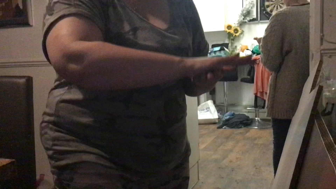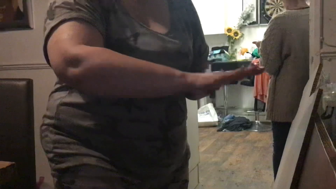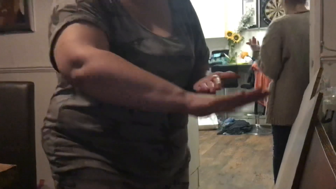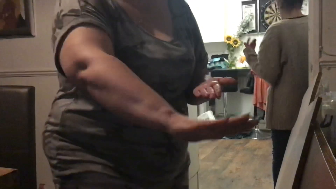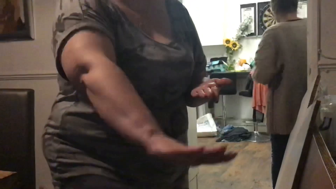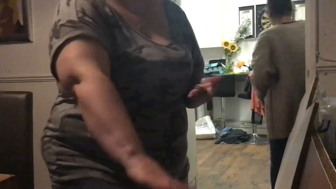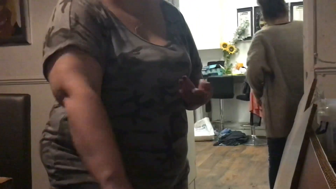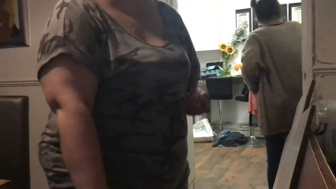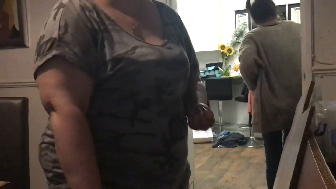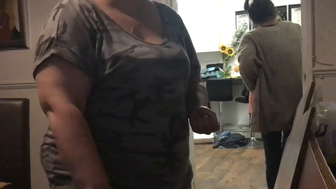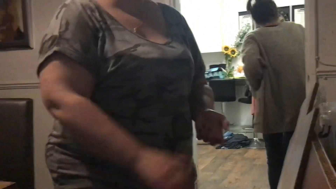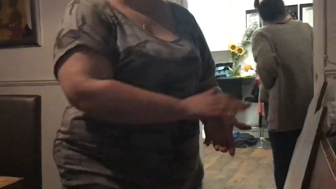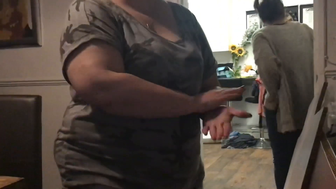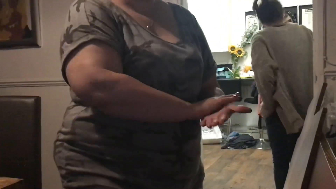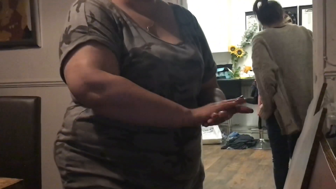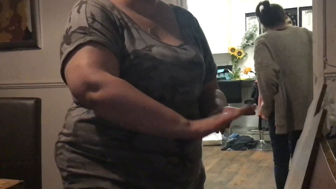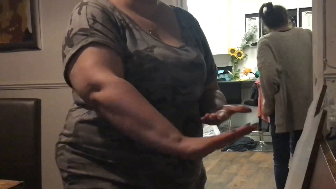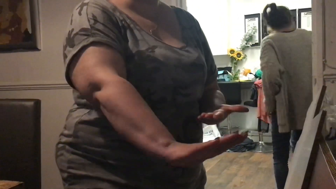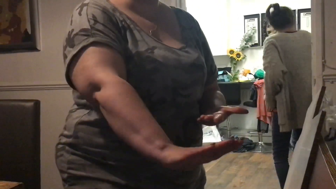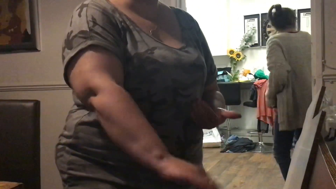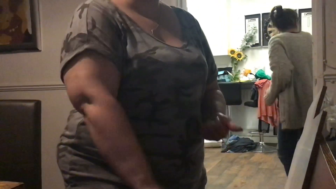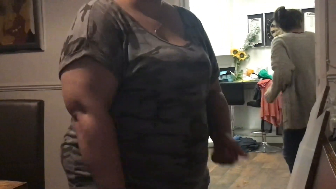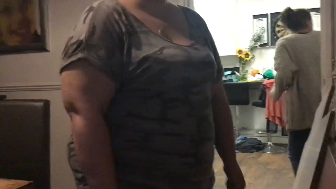upset